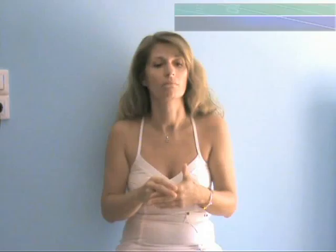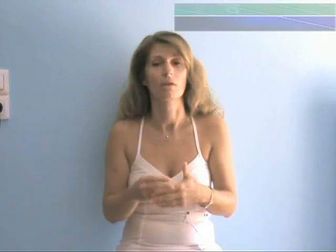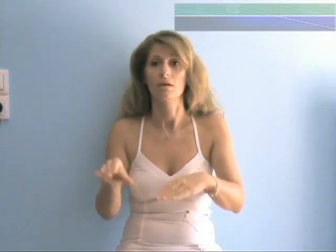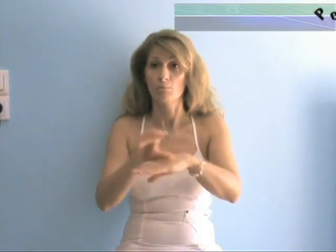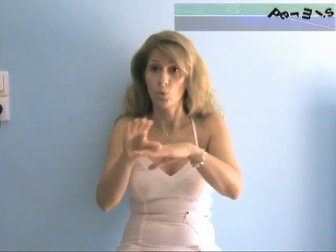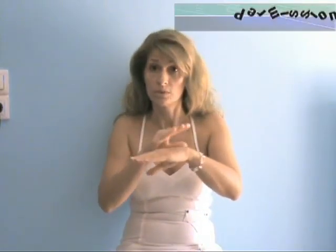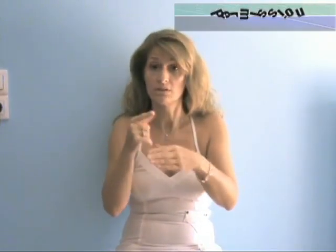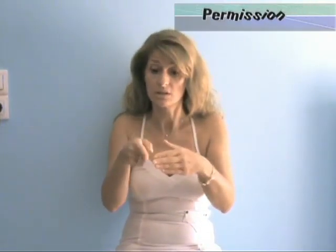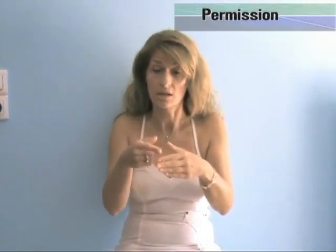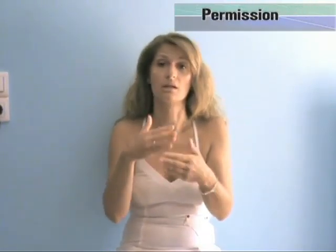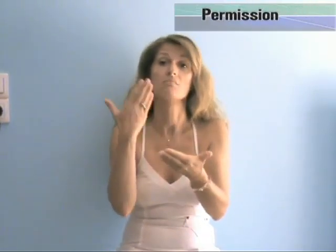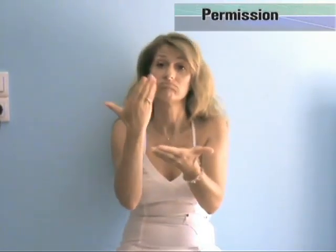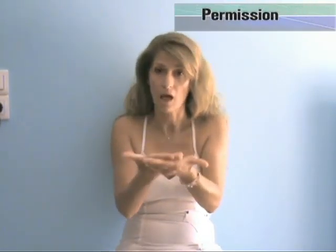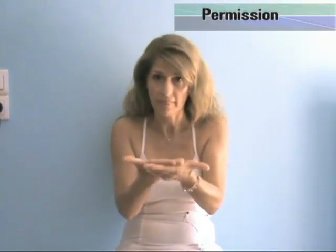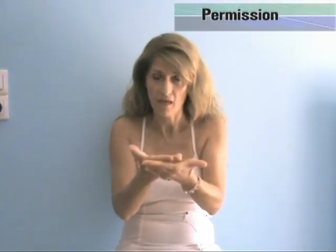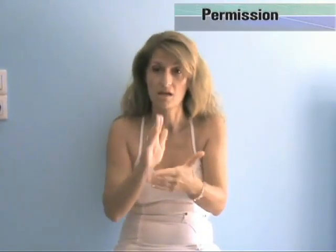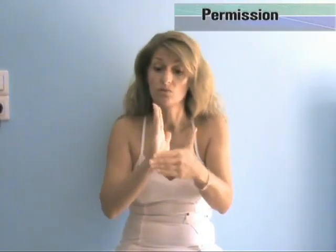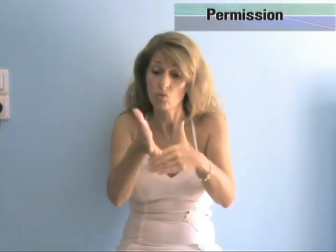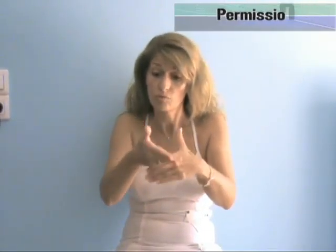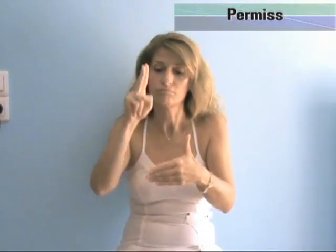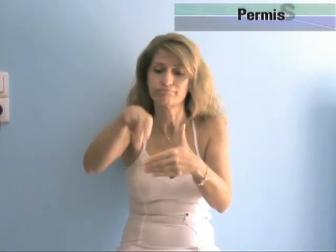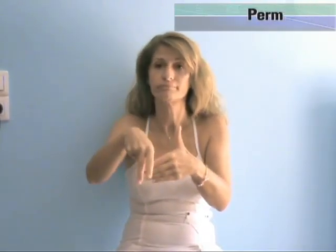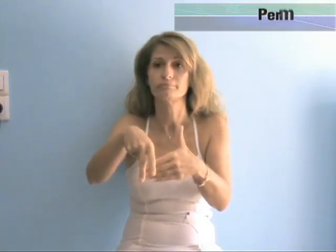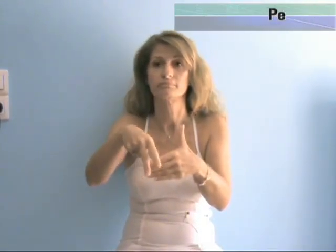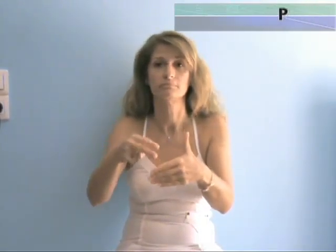Permission